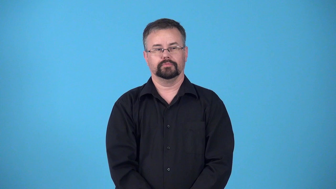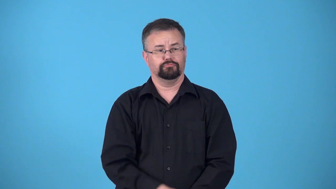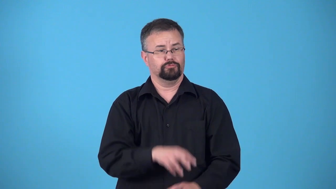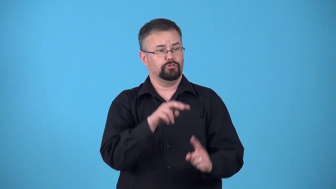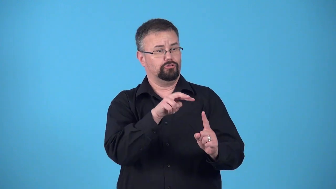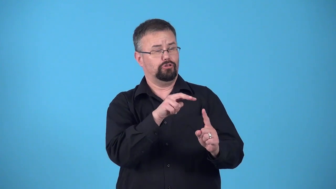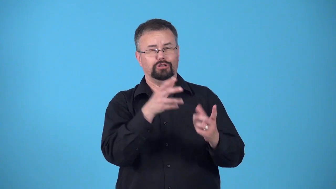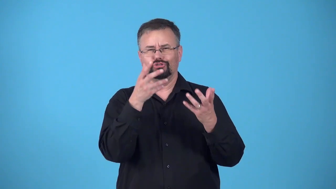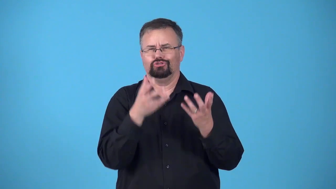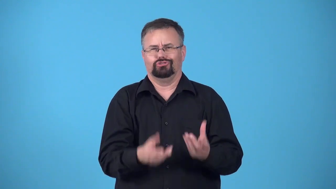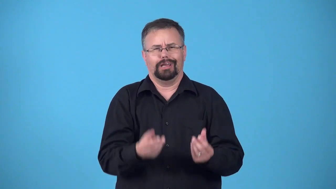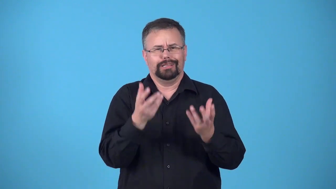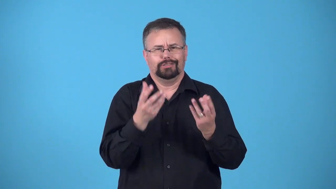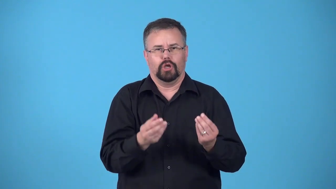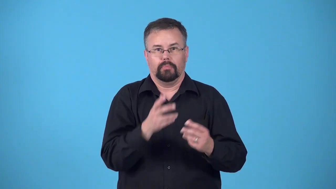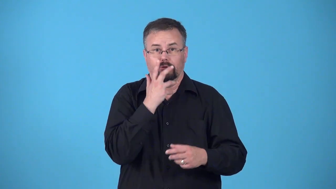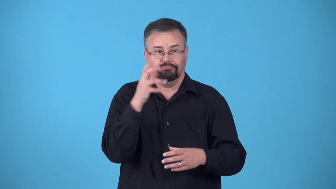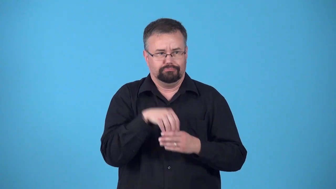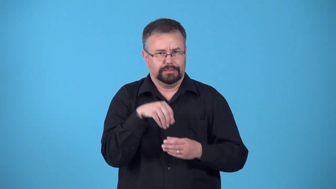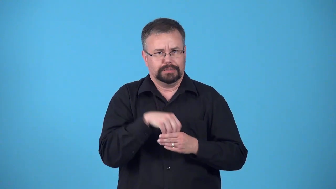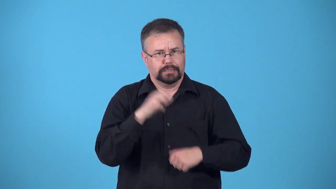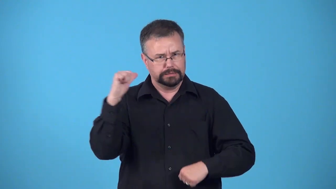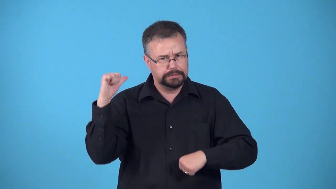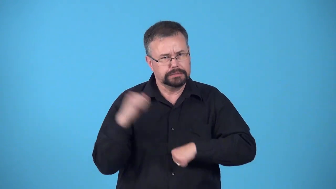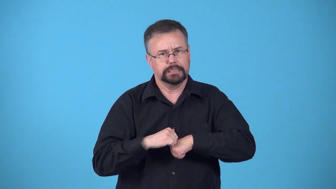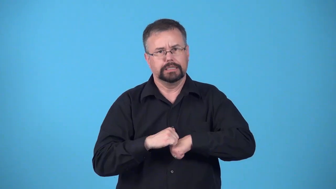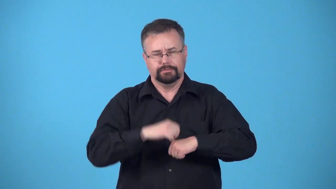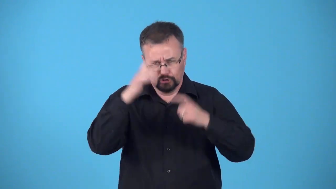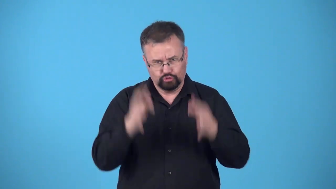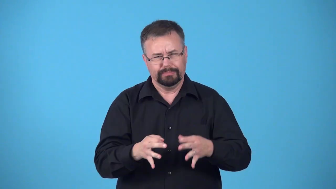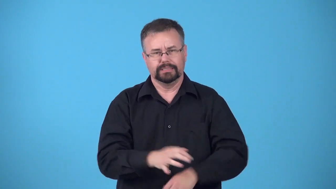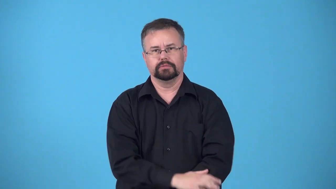velvet glove